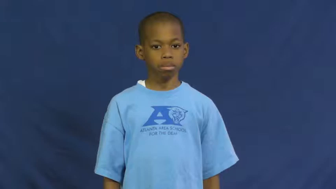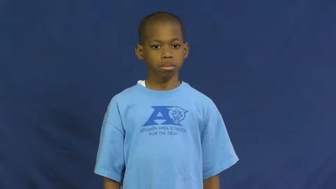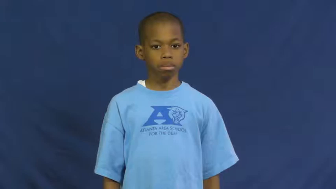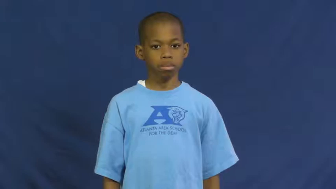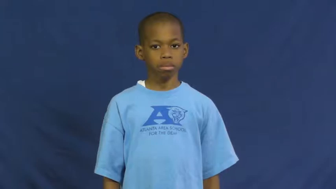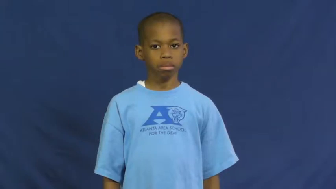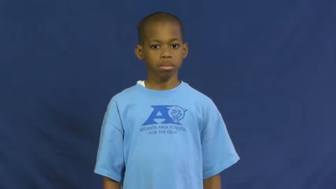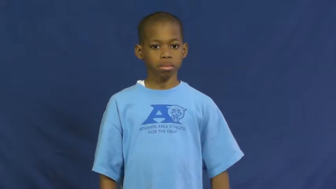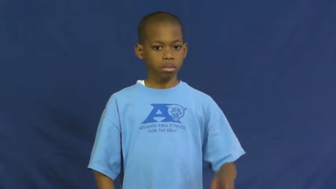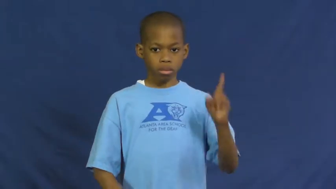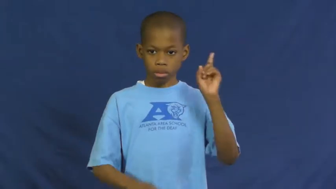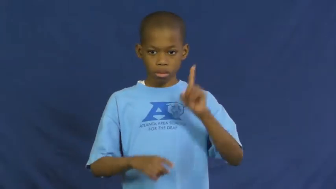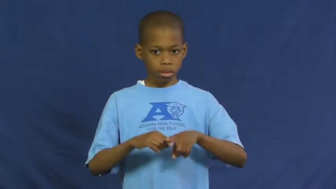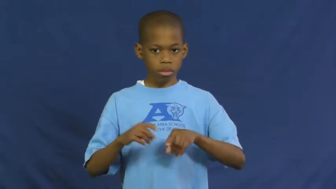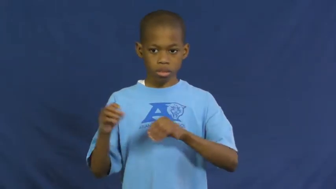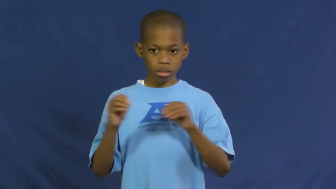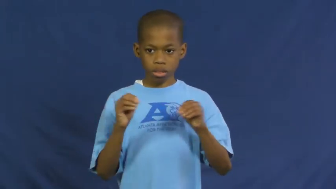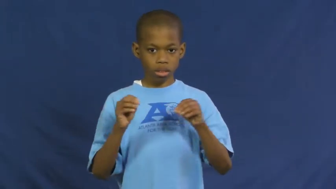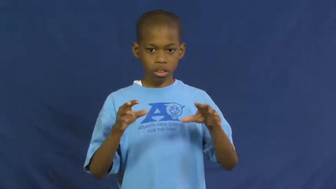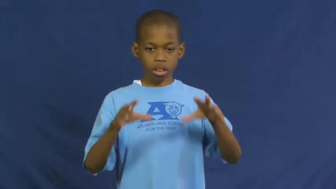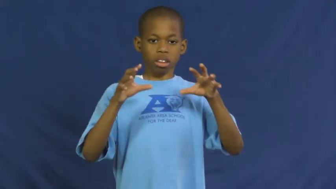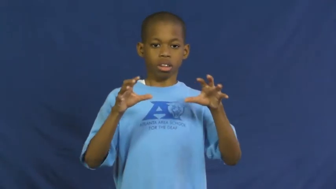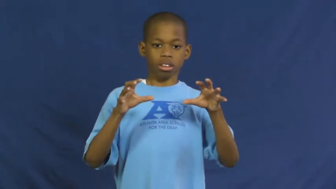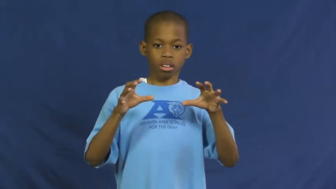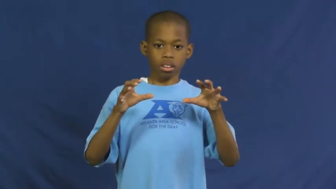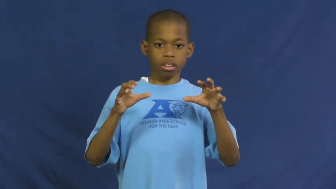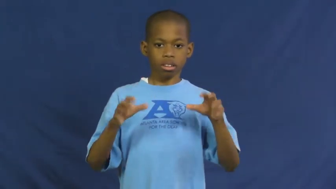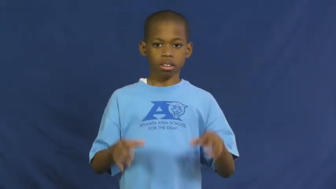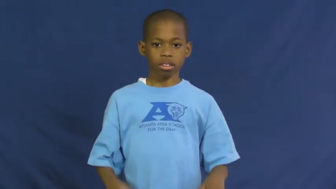immovable,unmovable